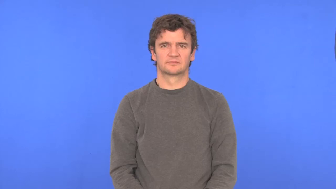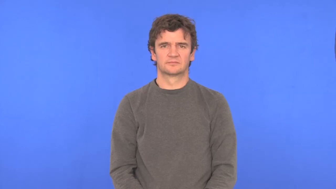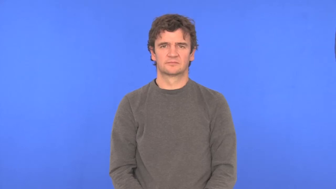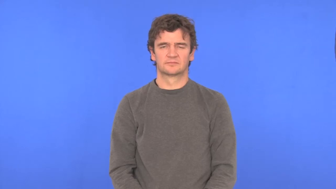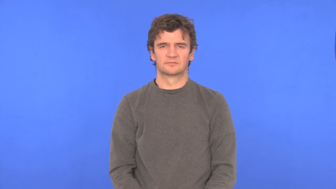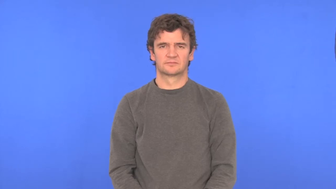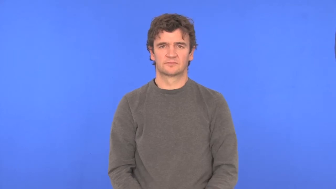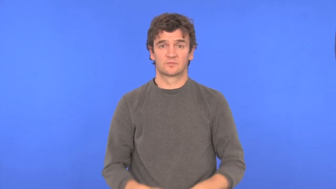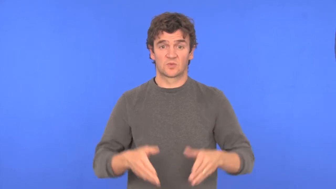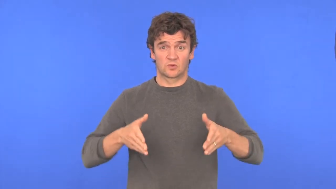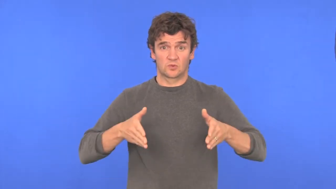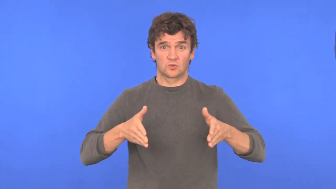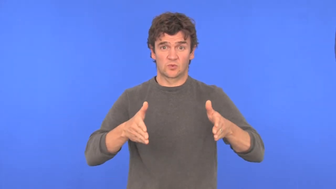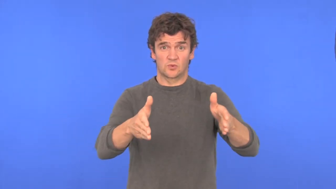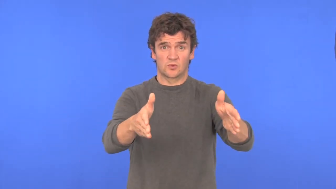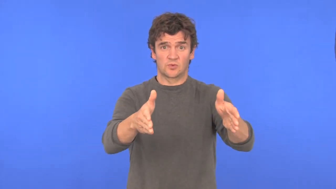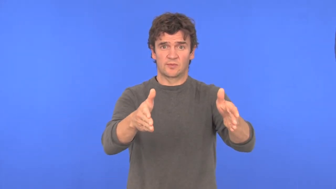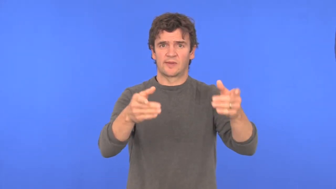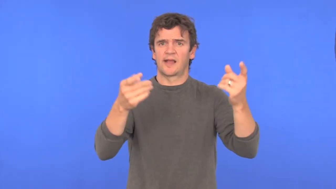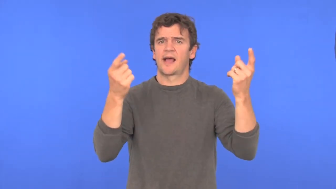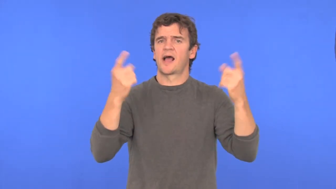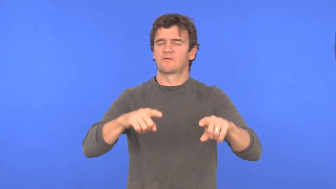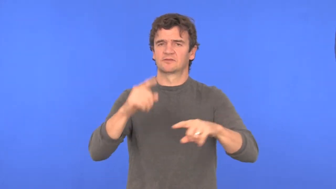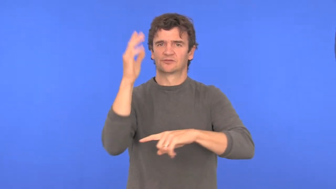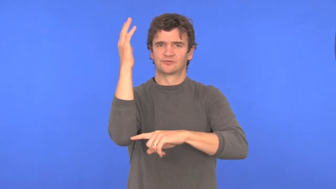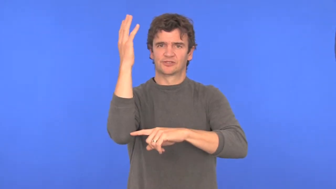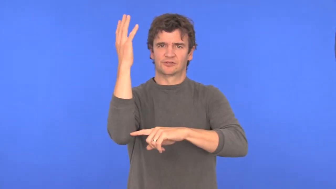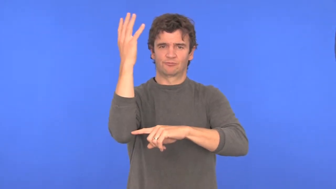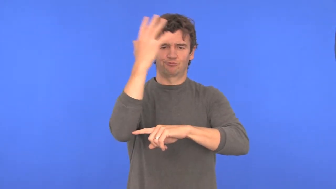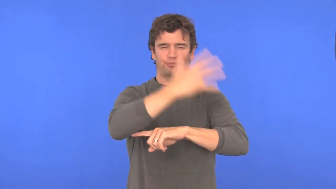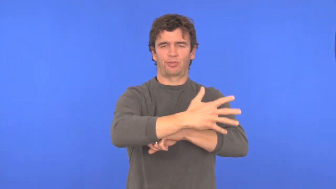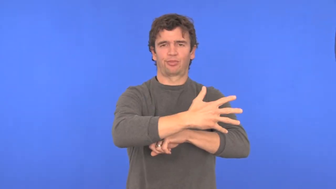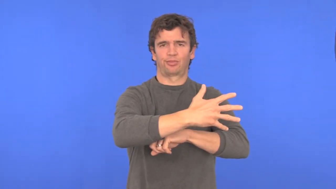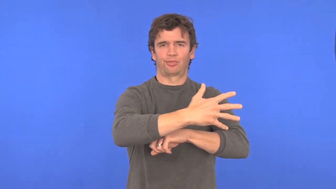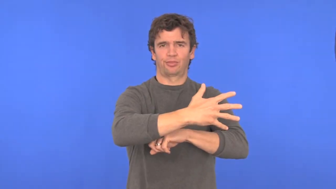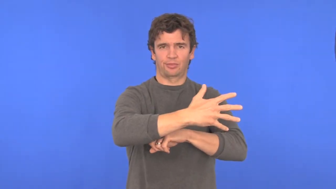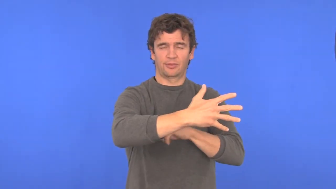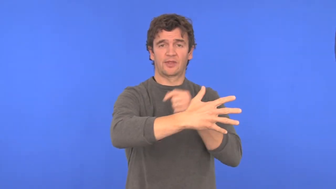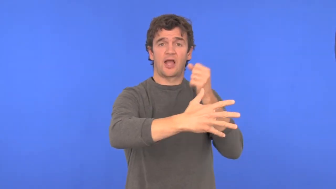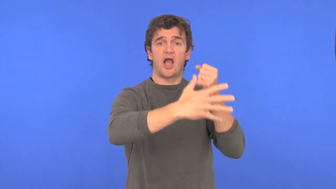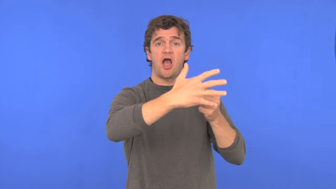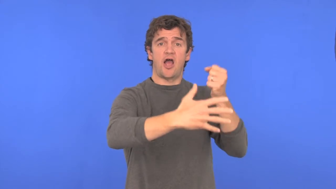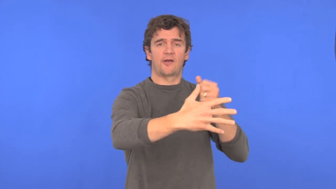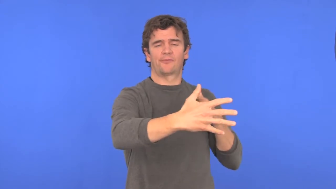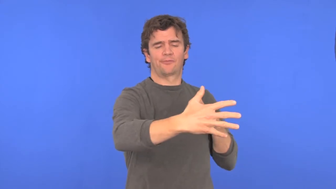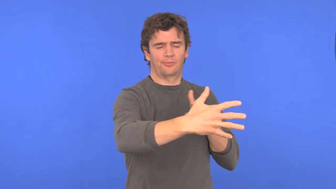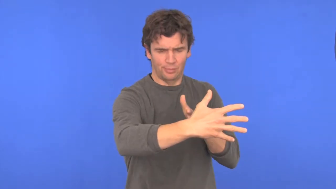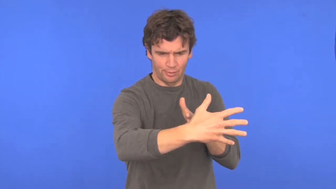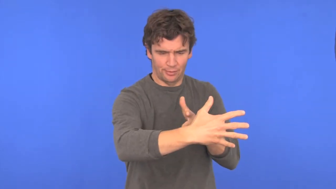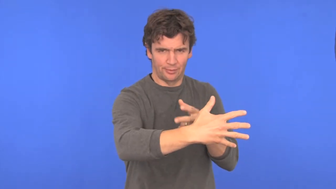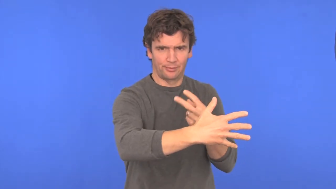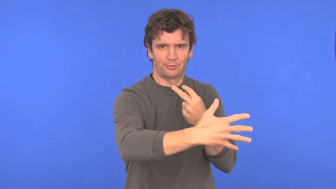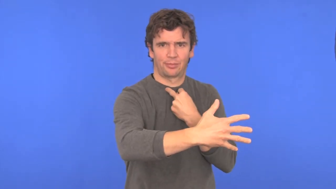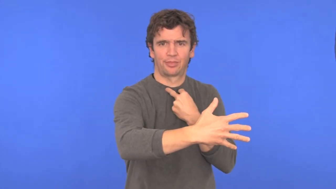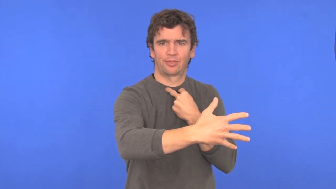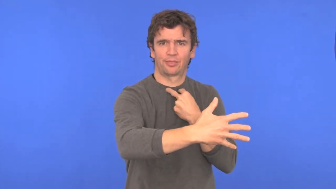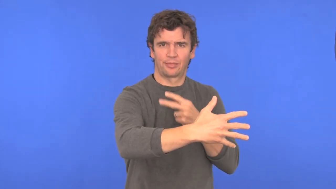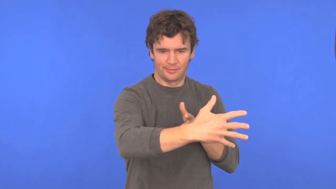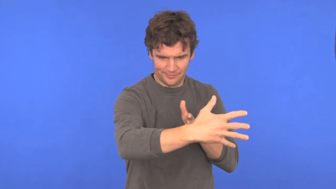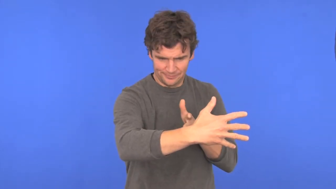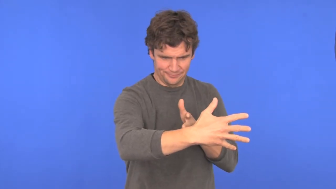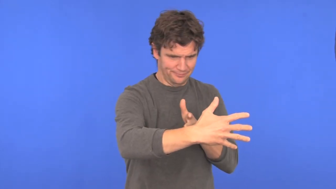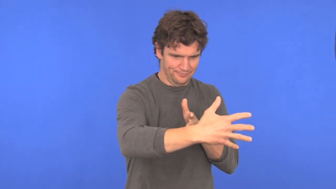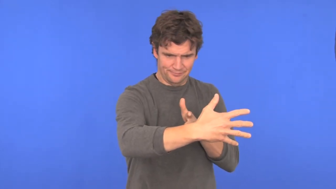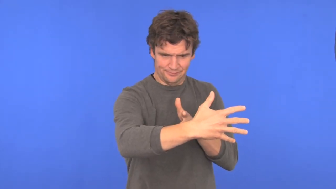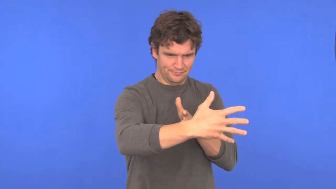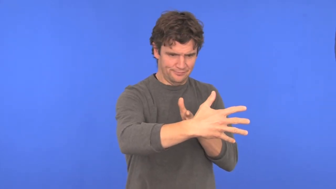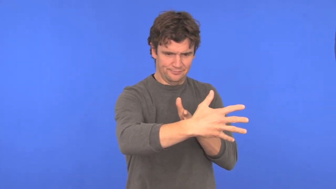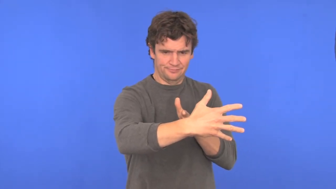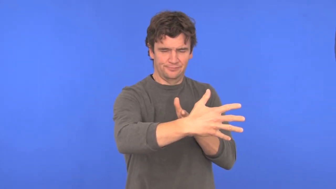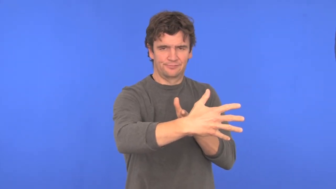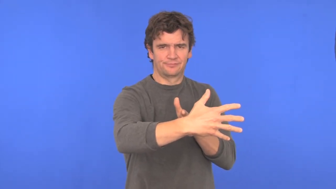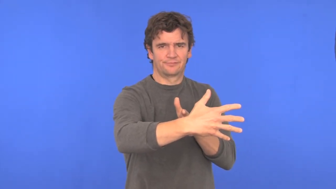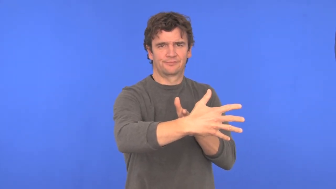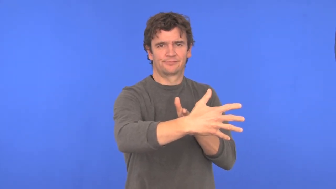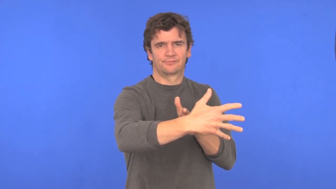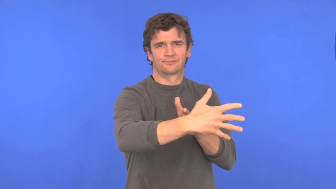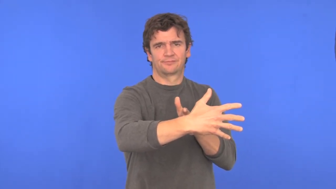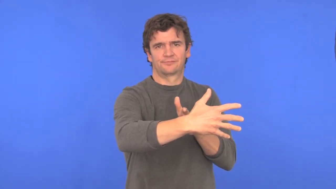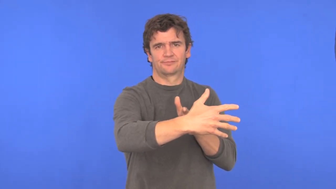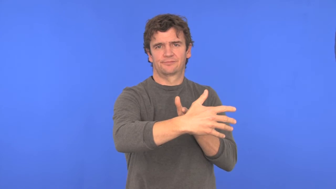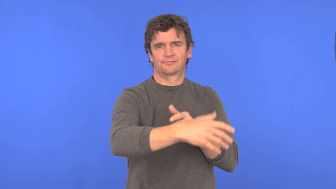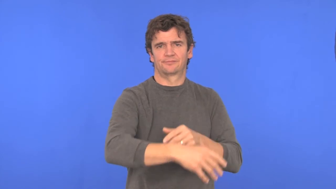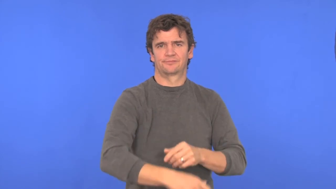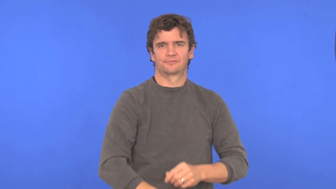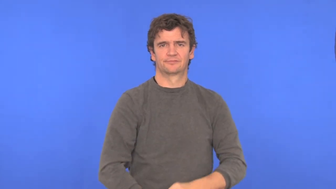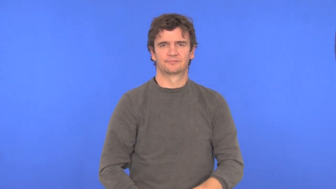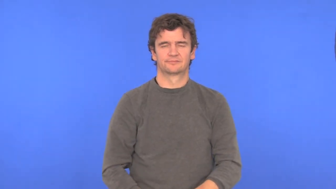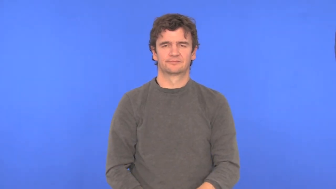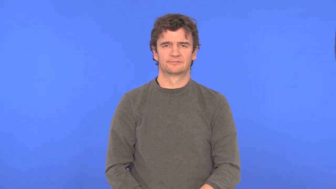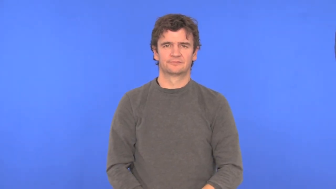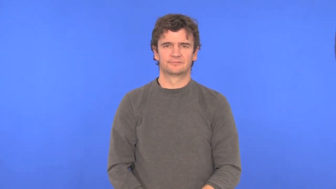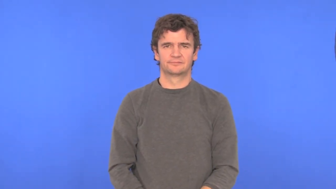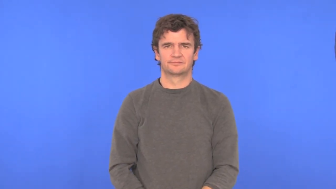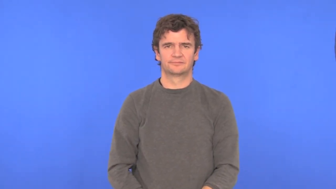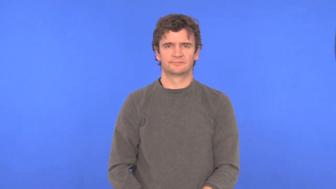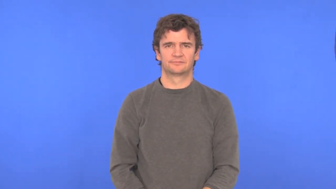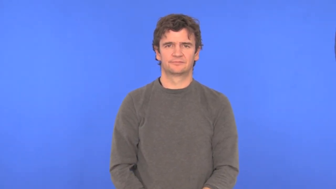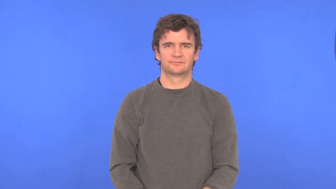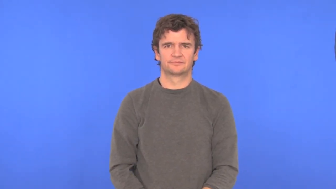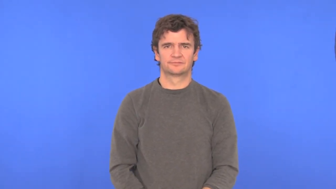BLOCK